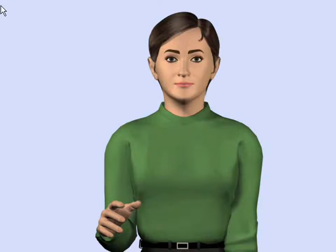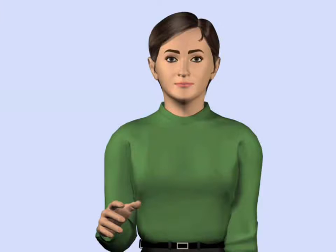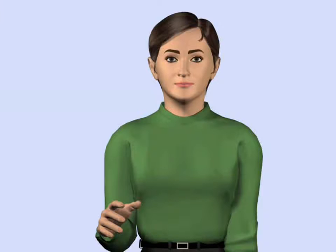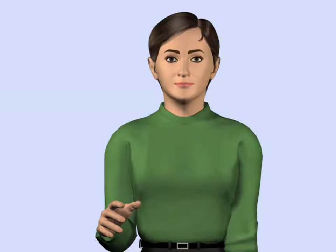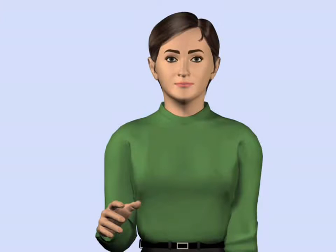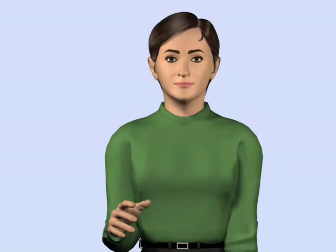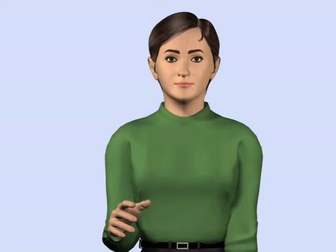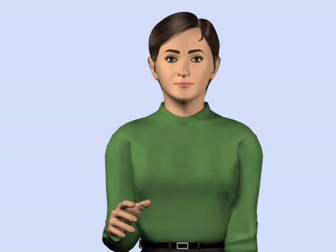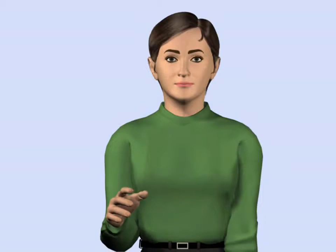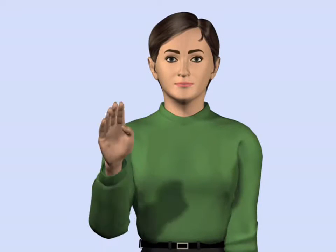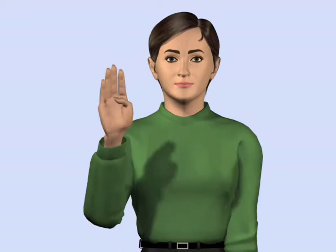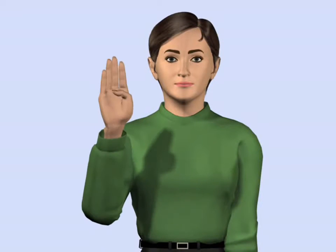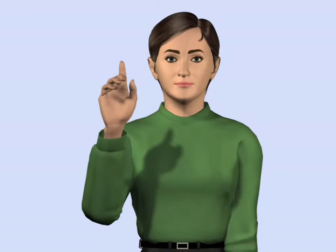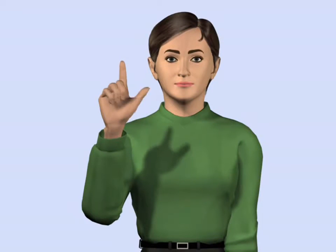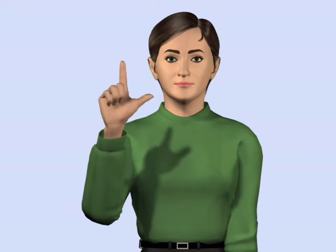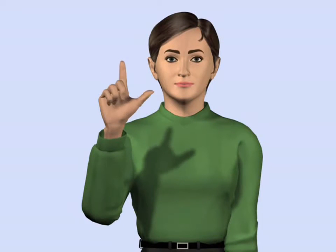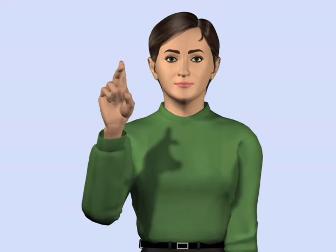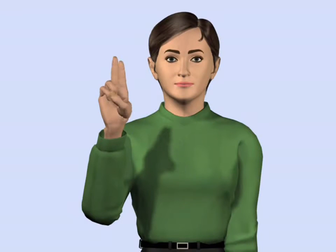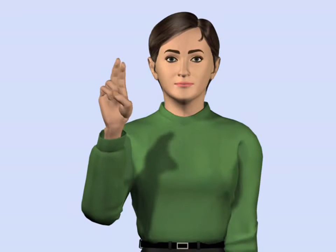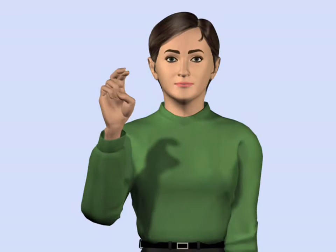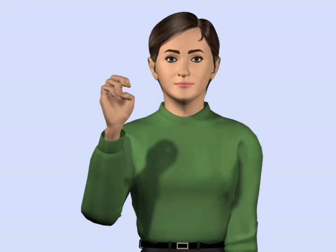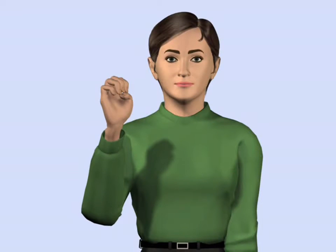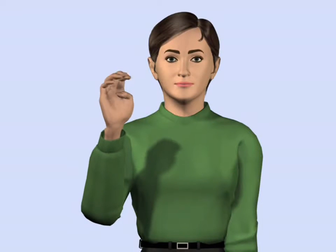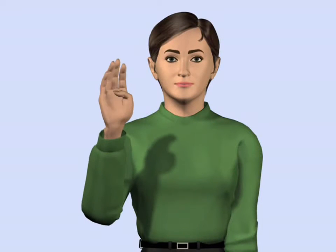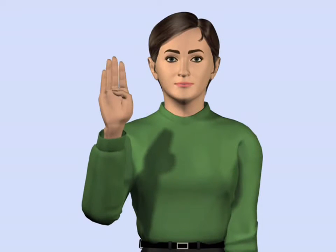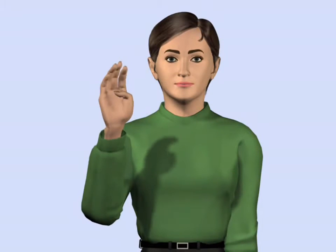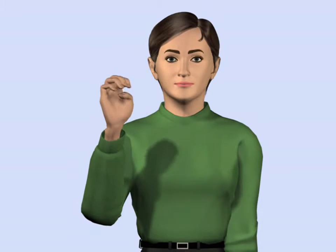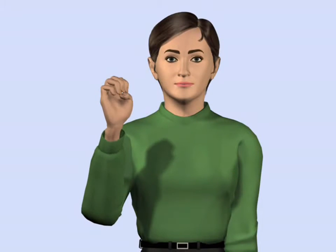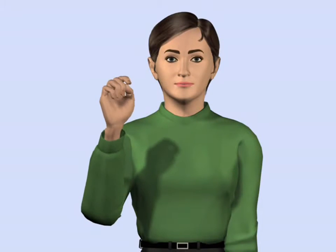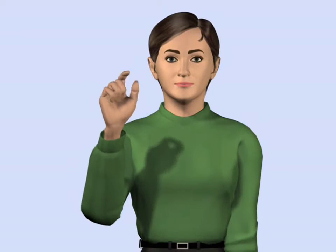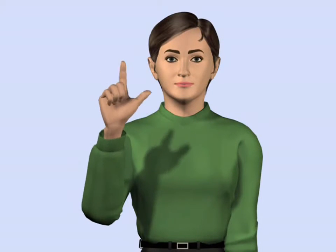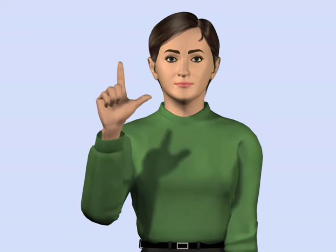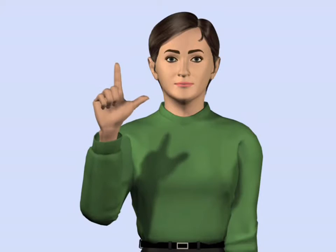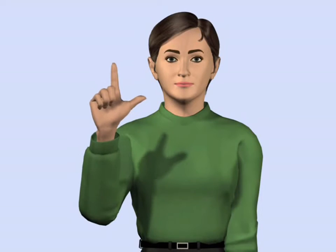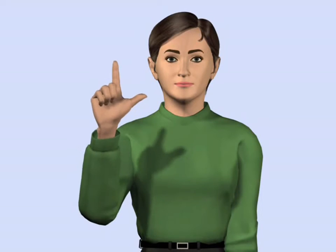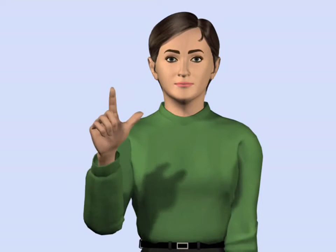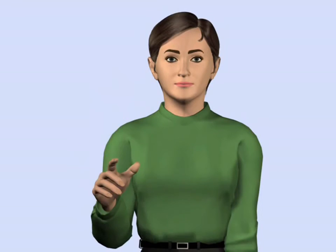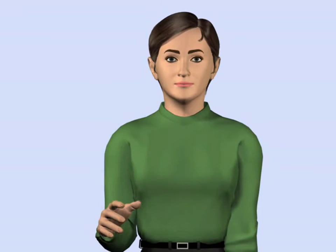bluebell